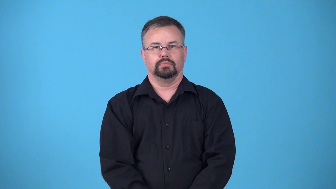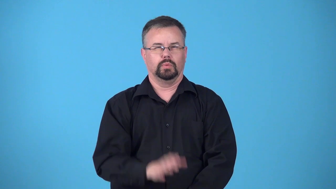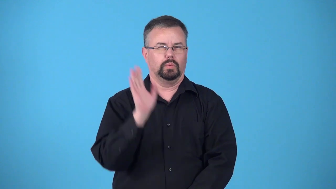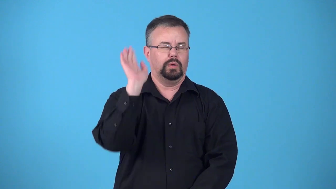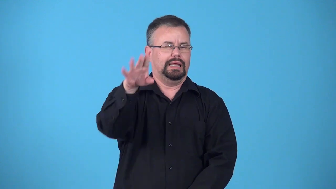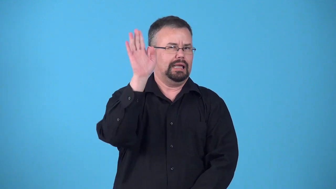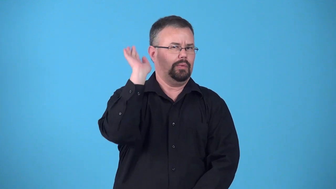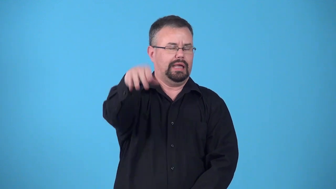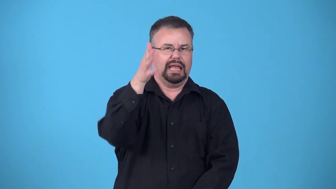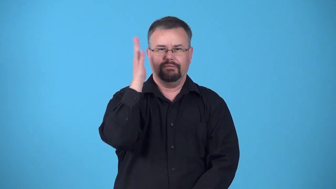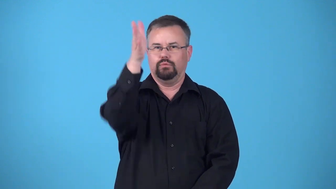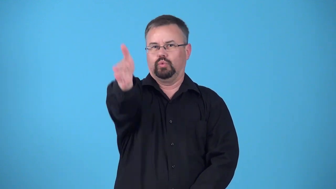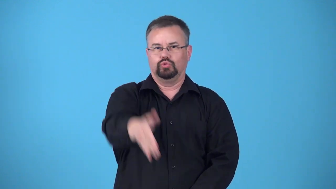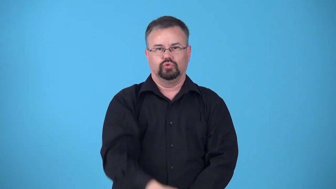long ways away